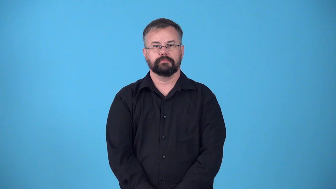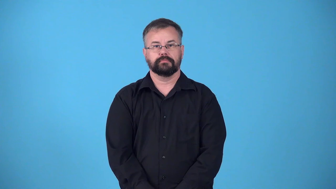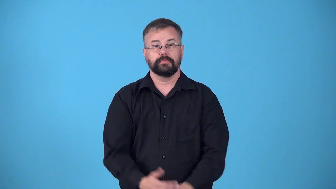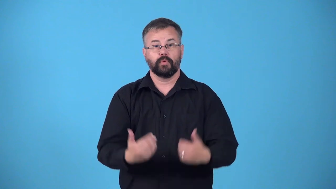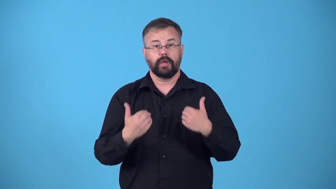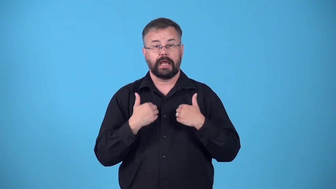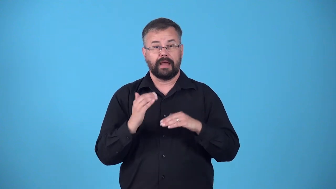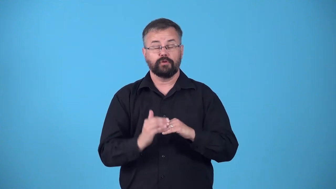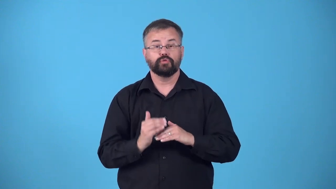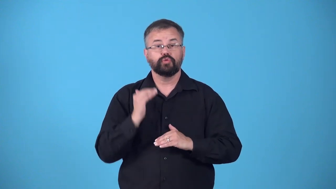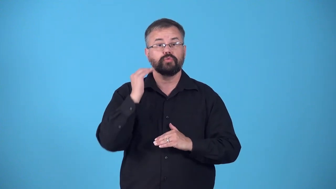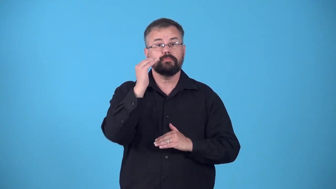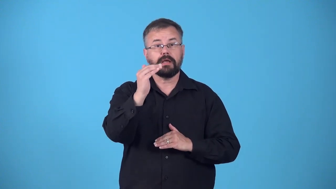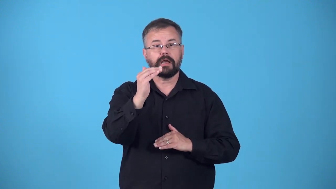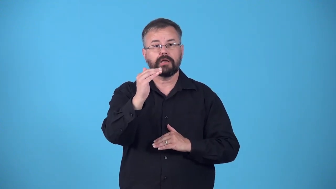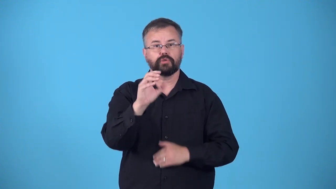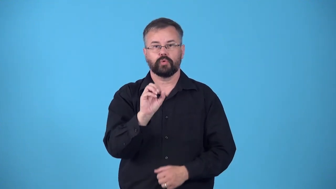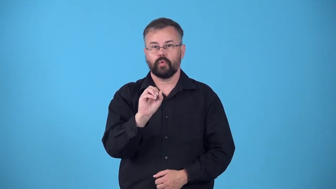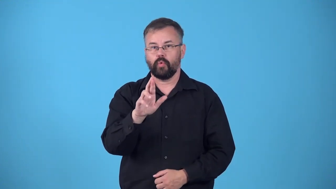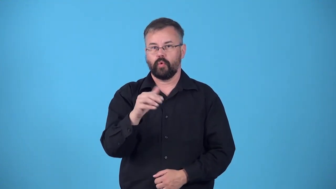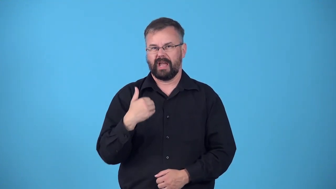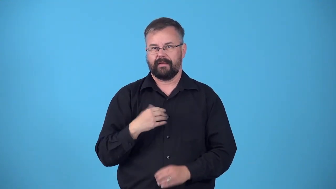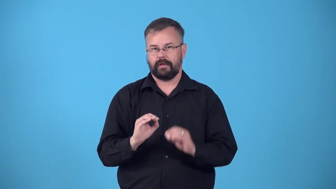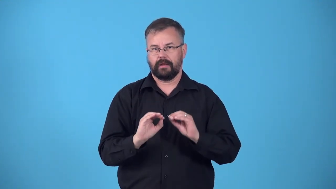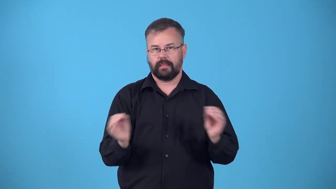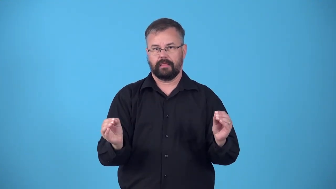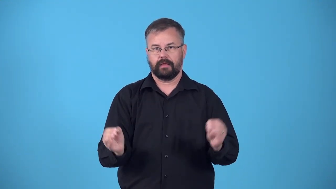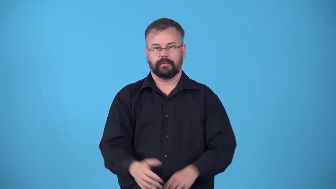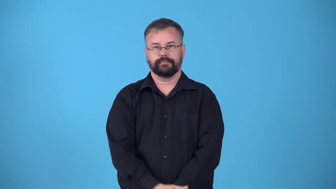feast or famine